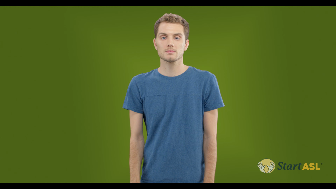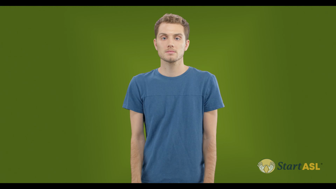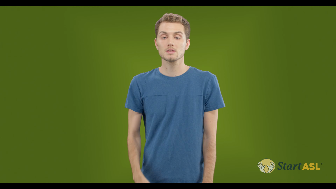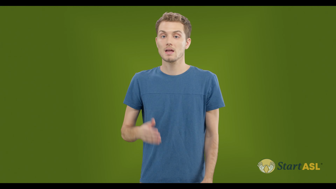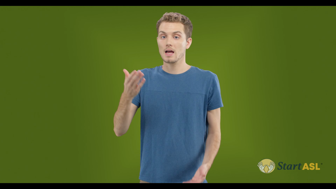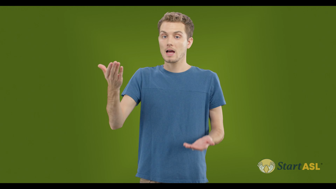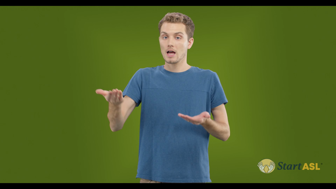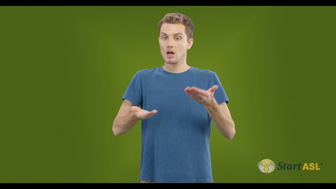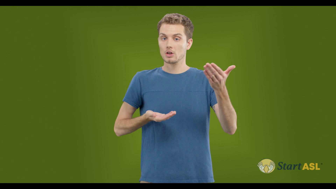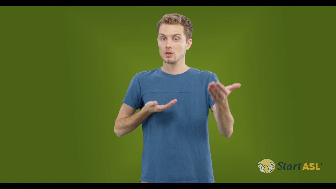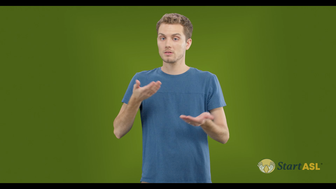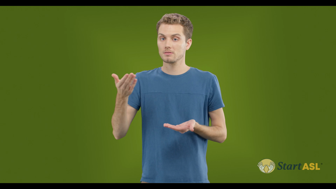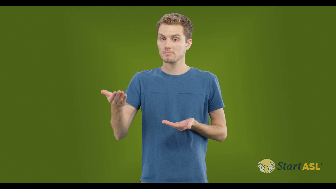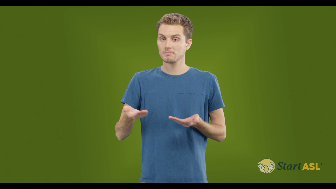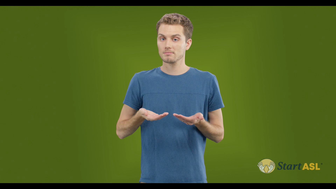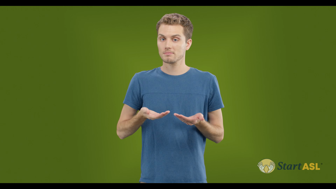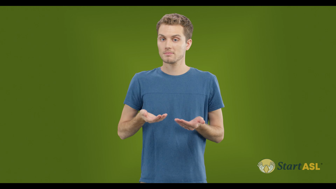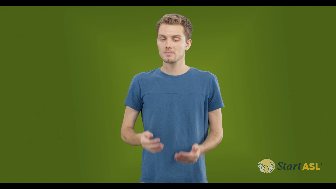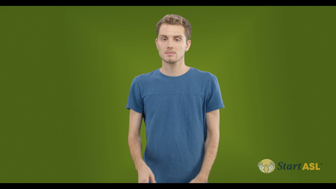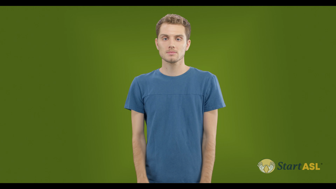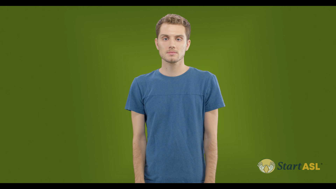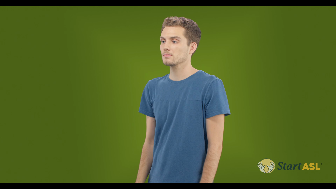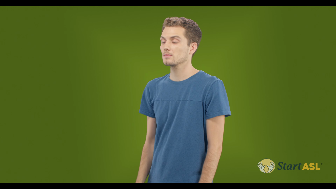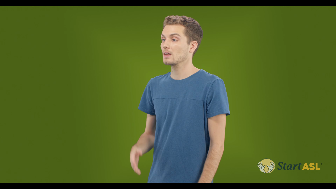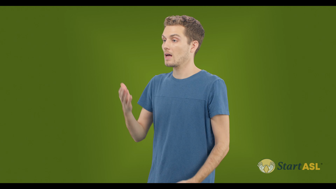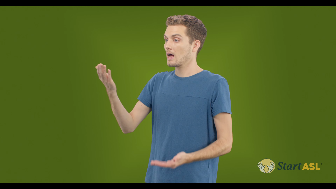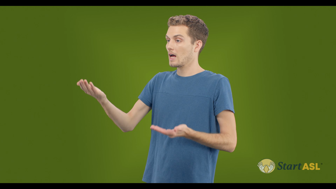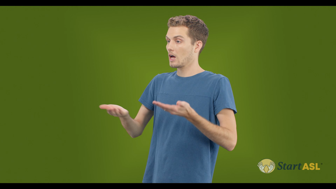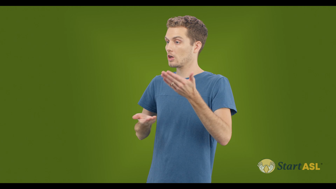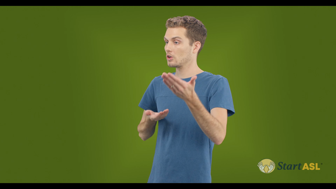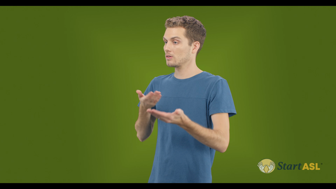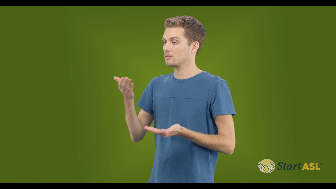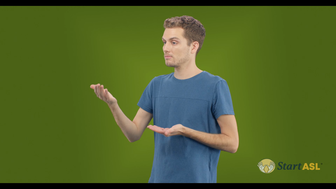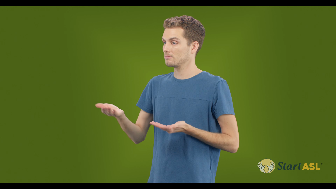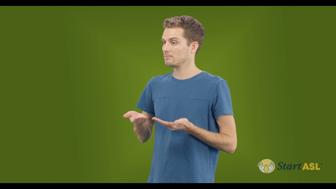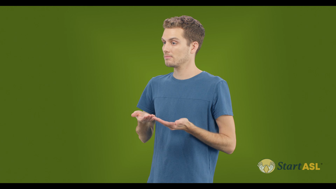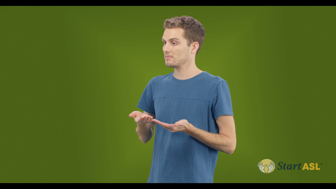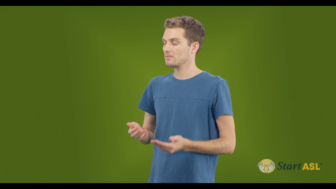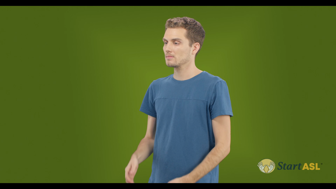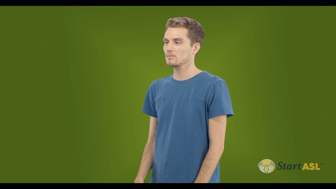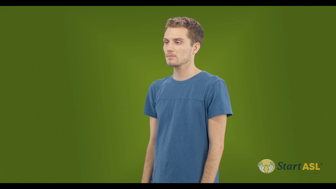hire